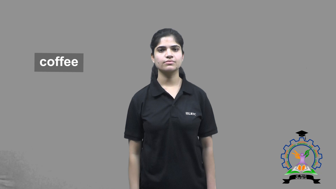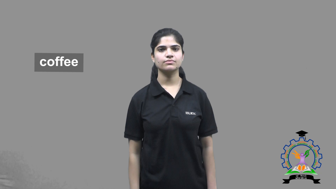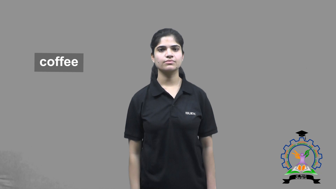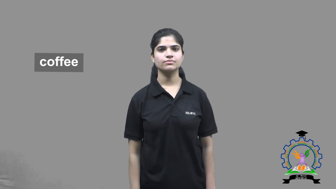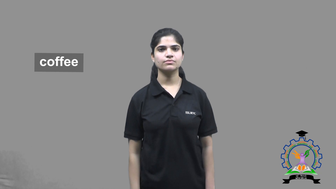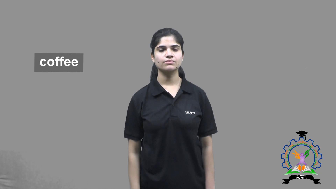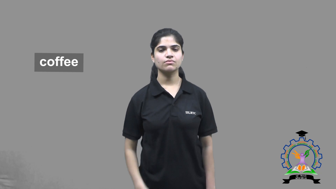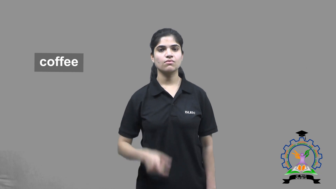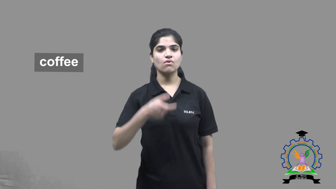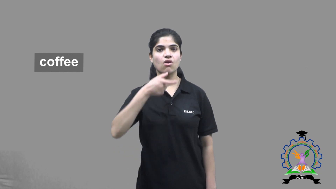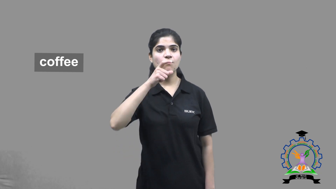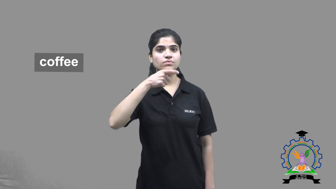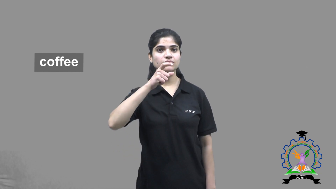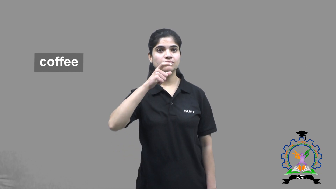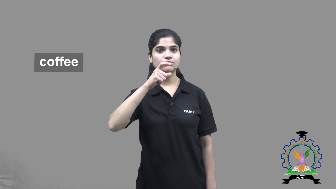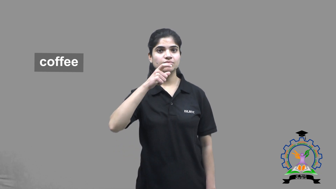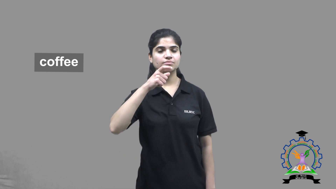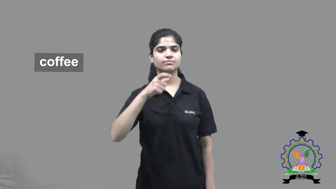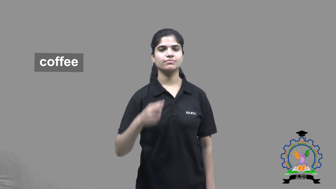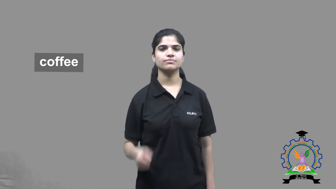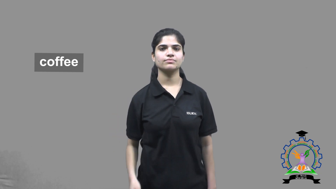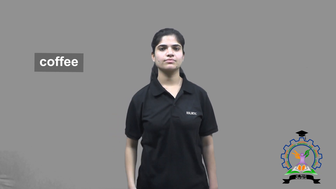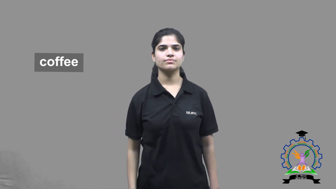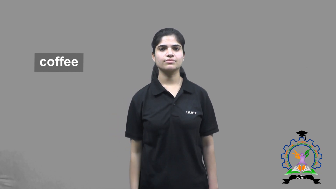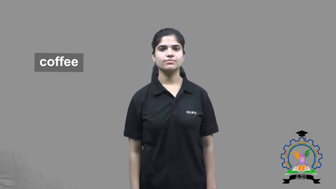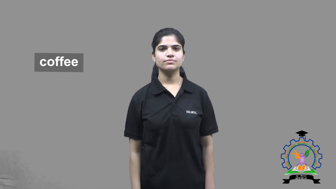Coffee